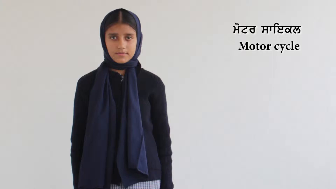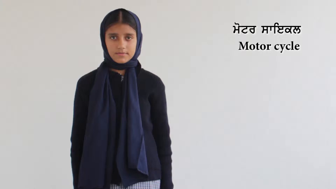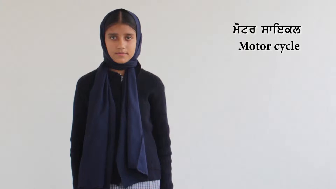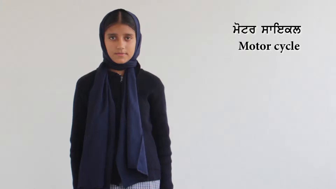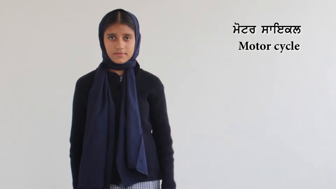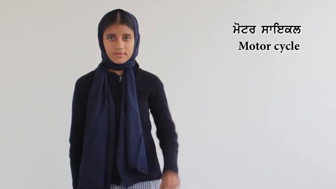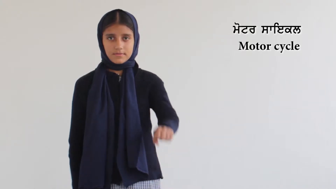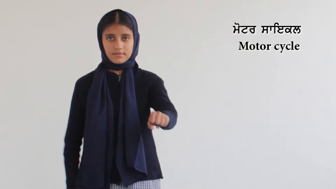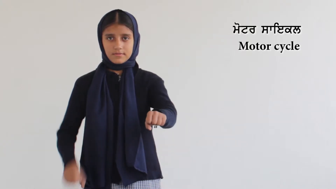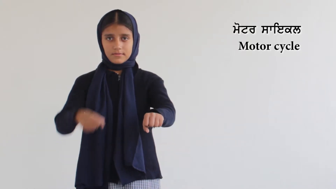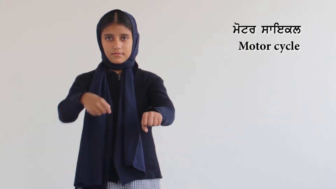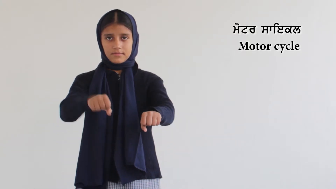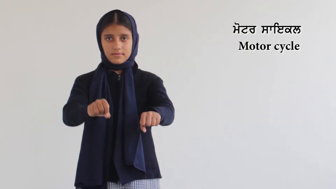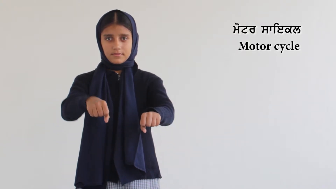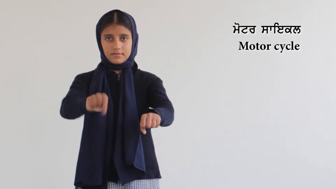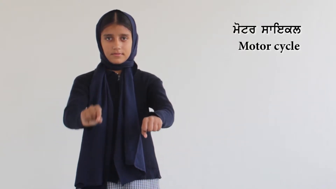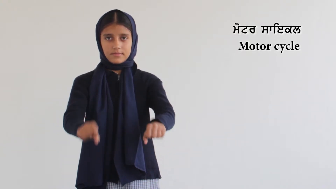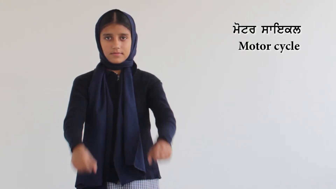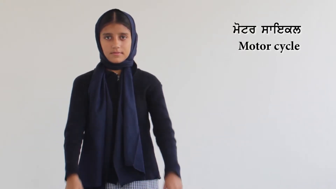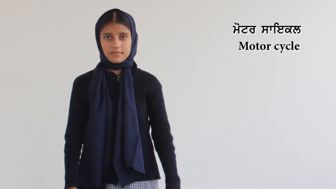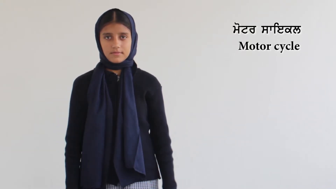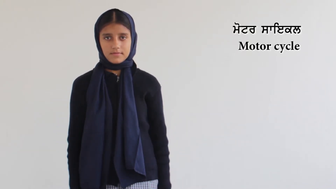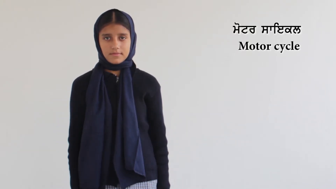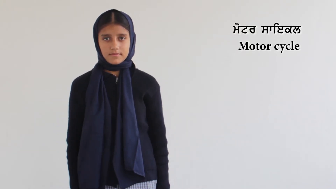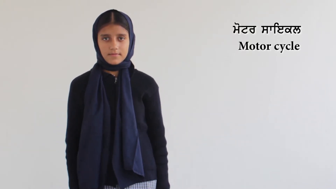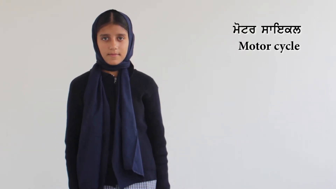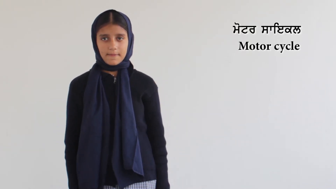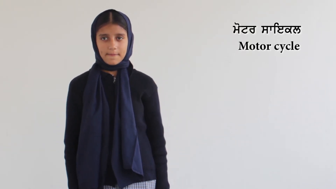Motor Cycle